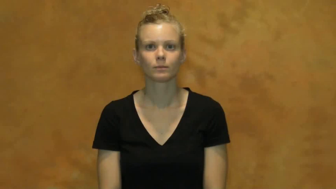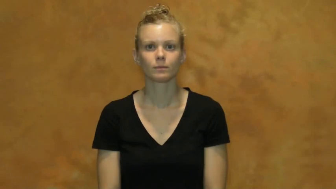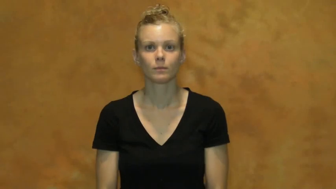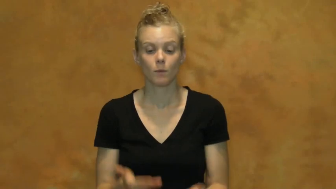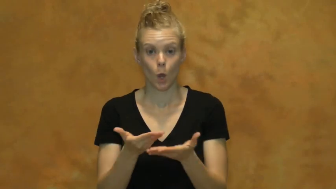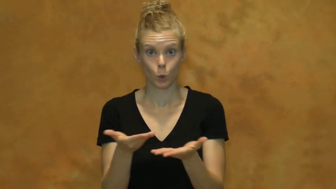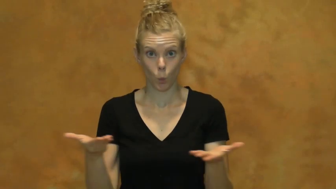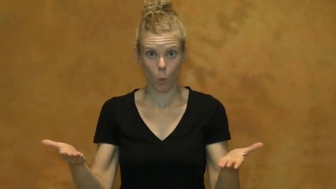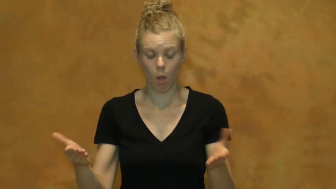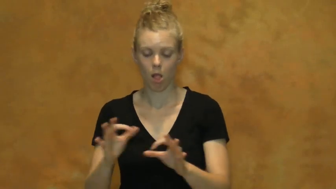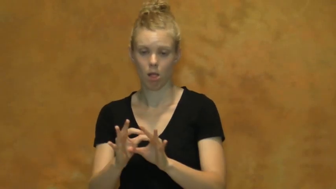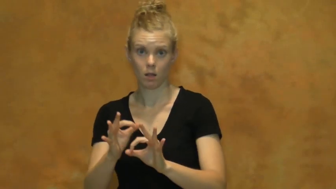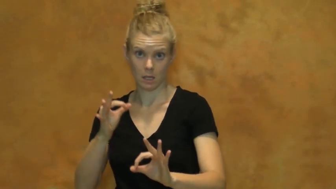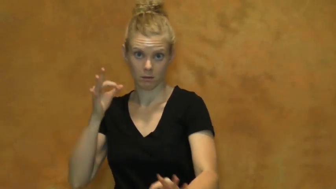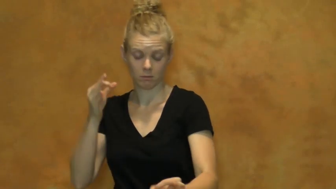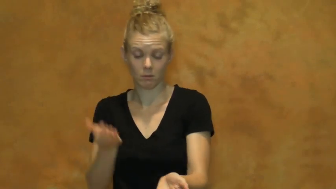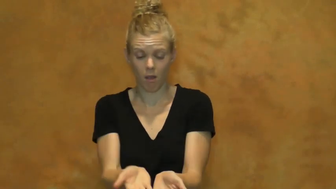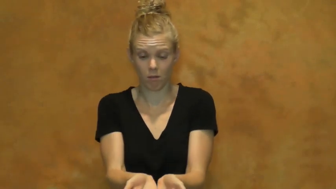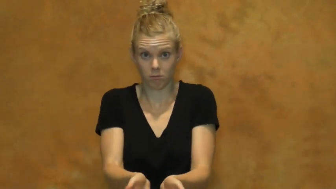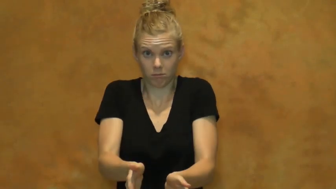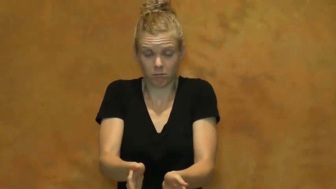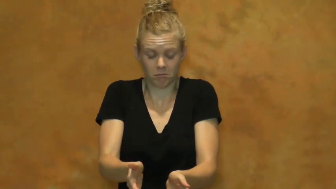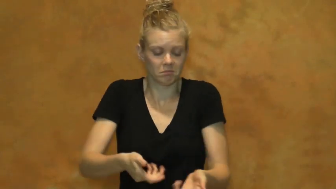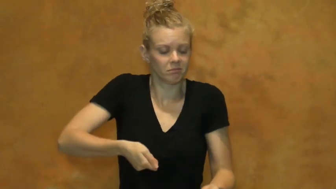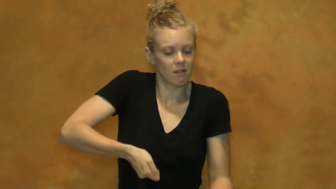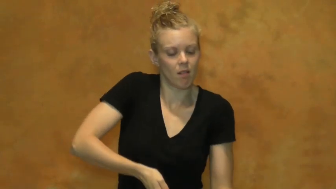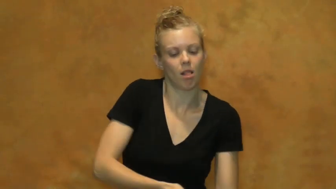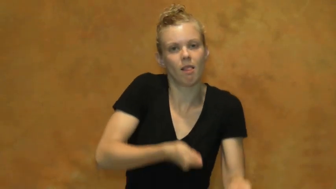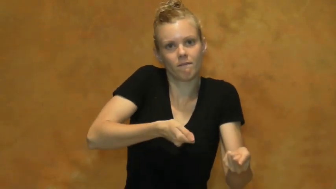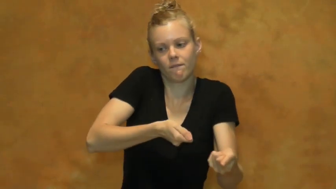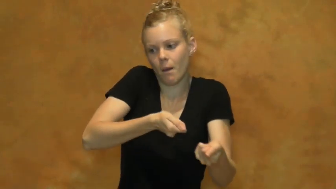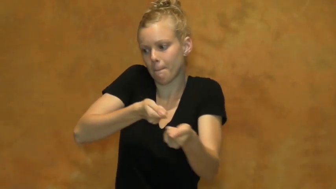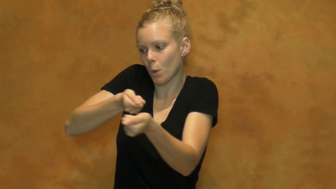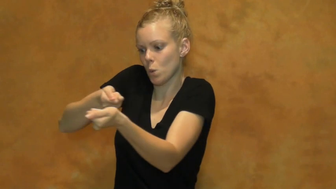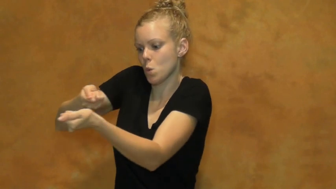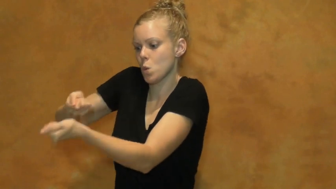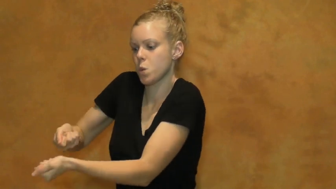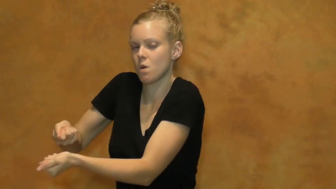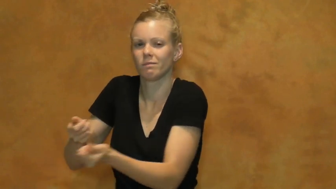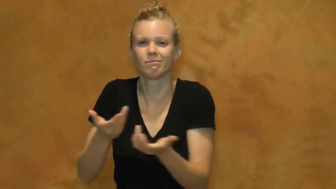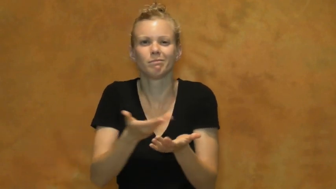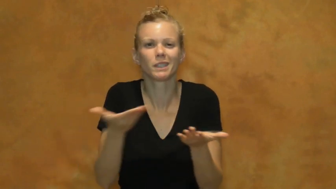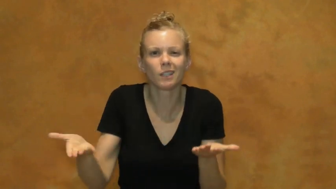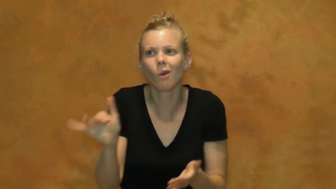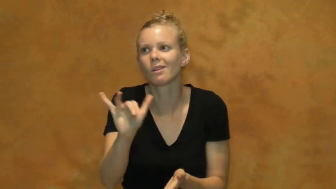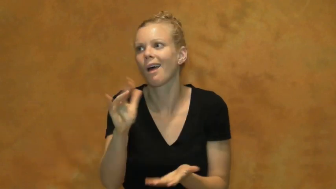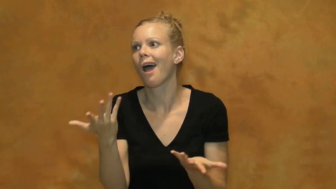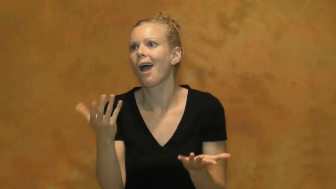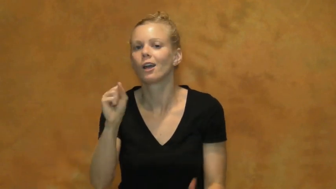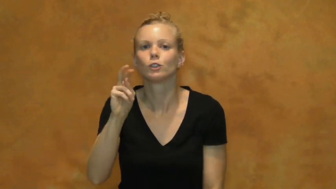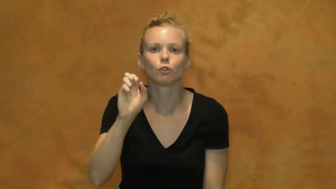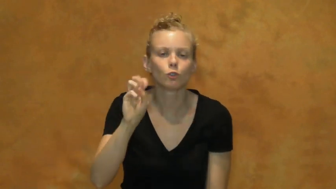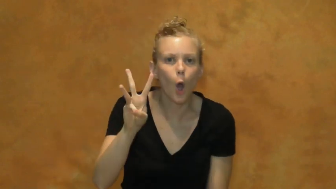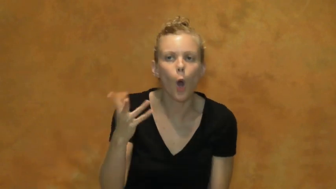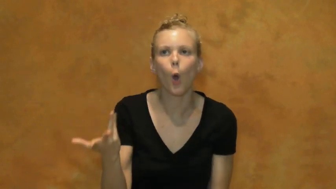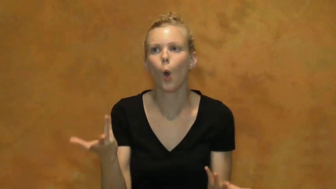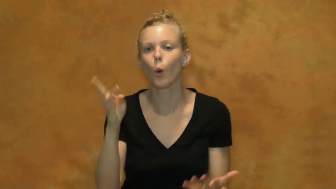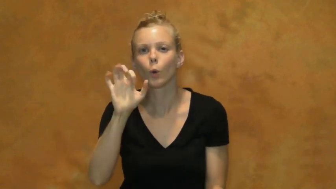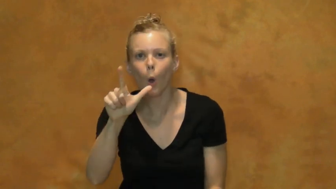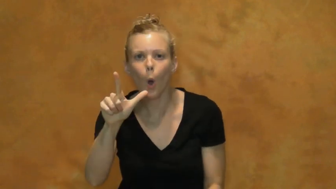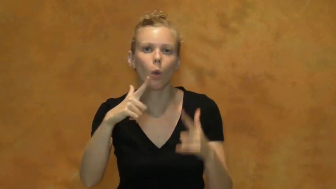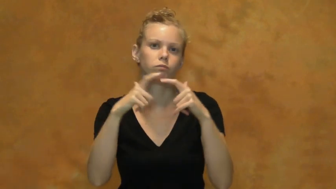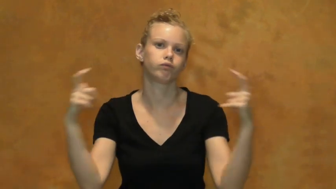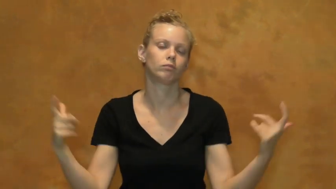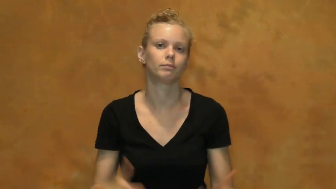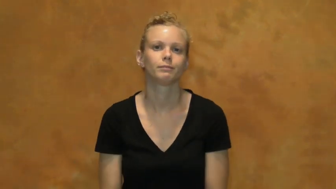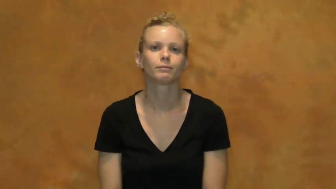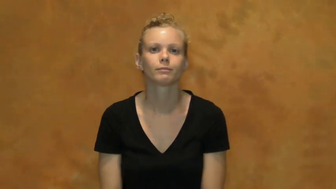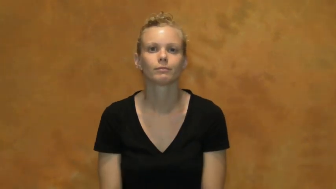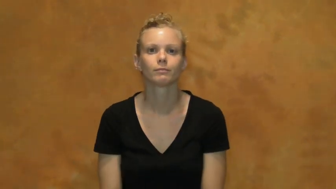shovel